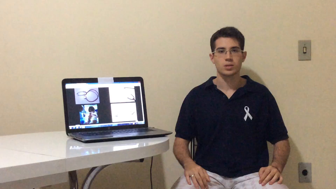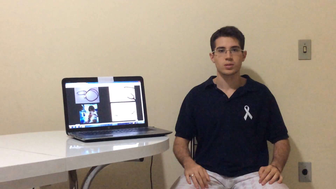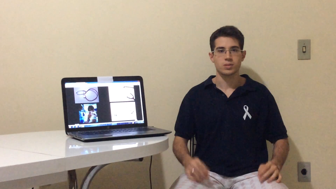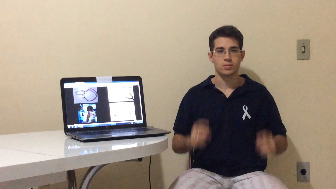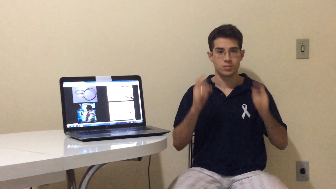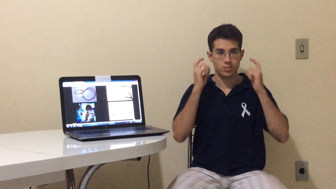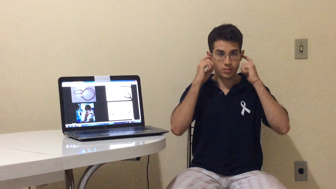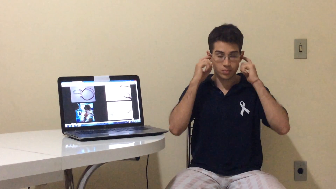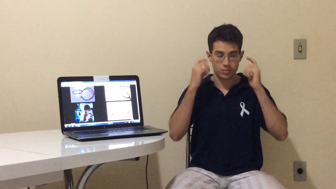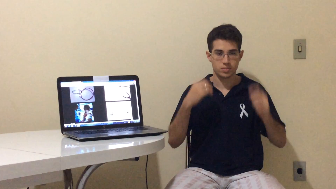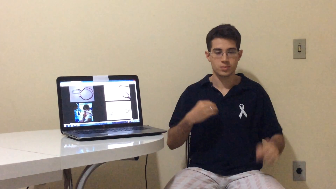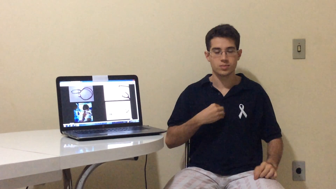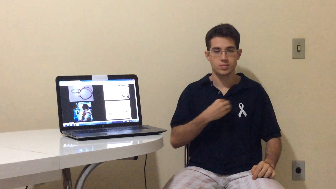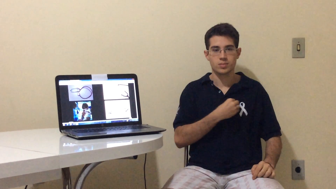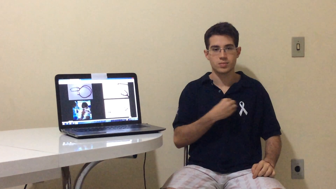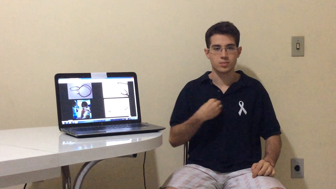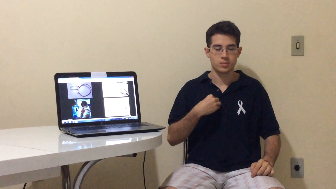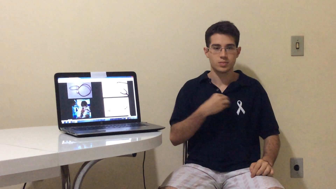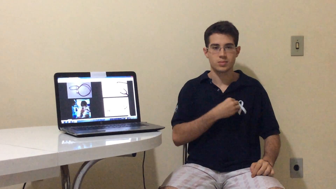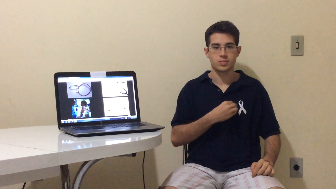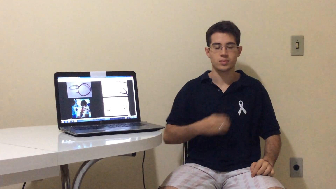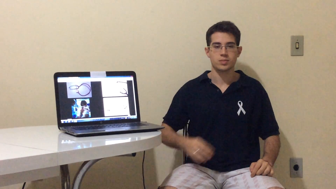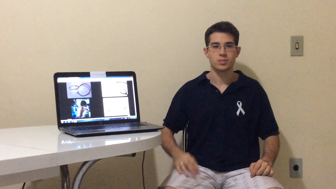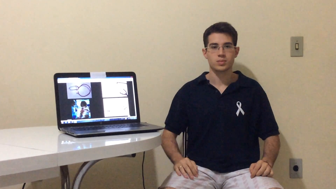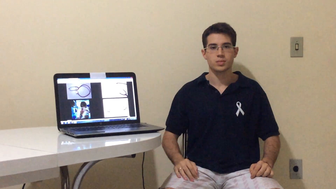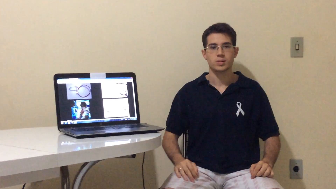stethoscope